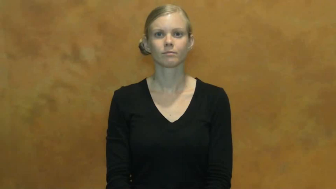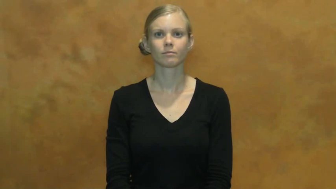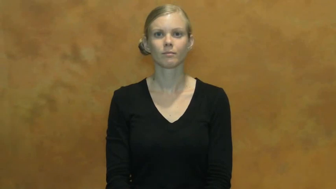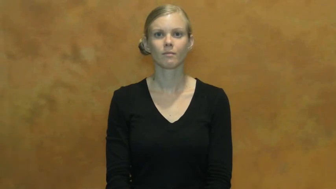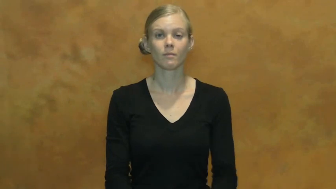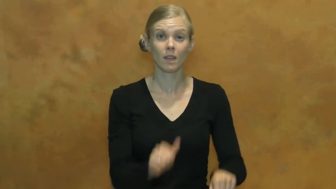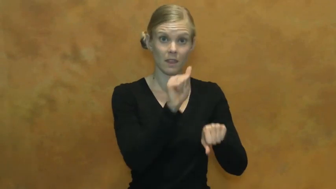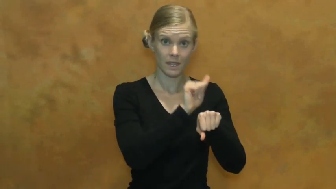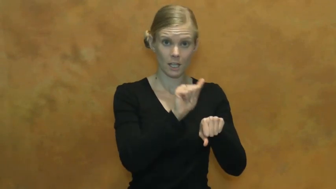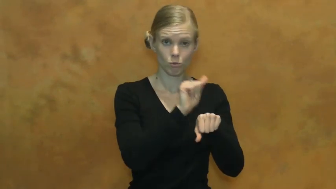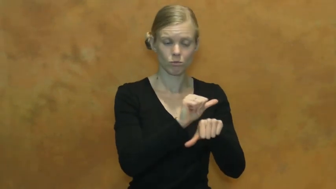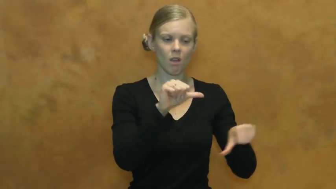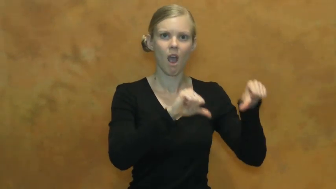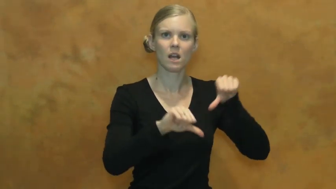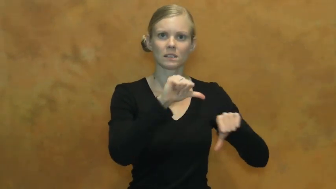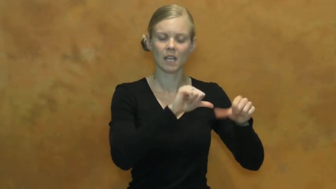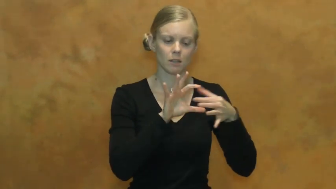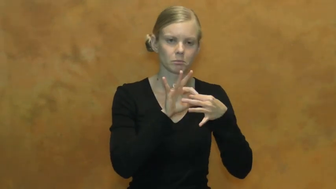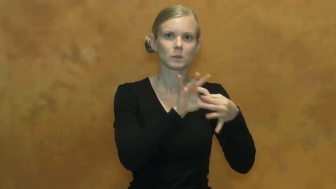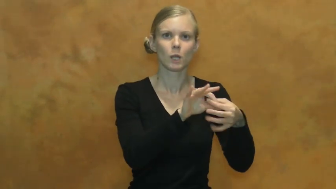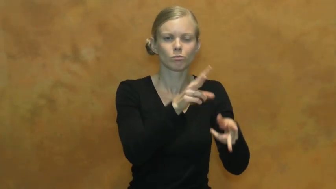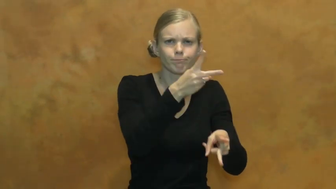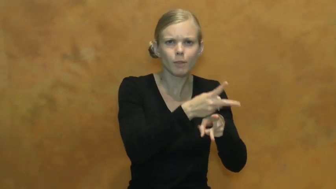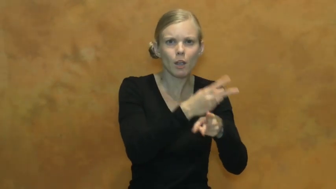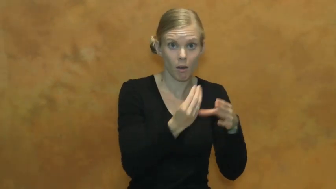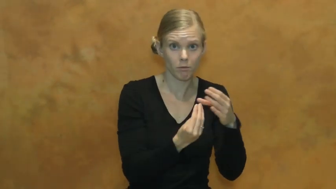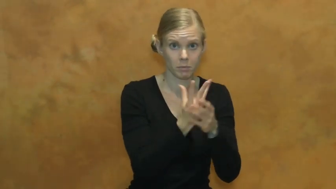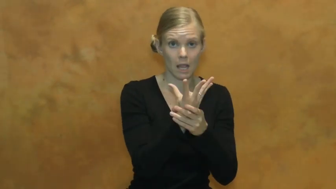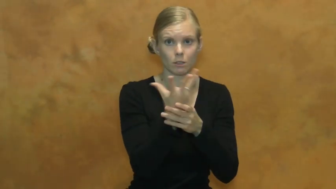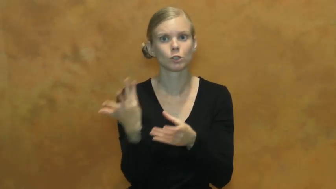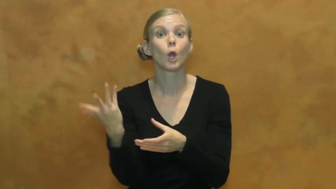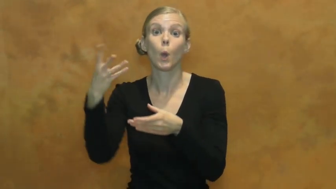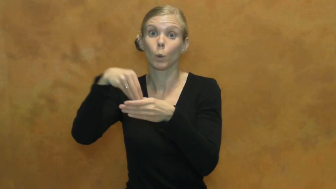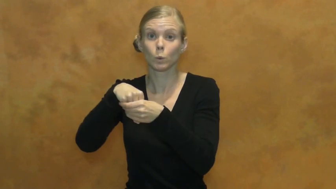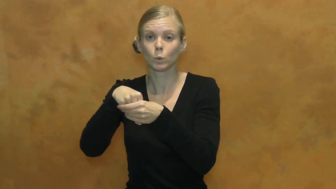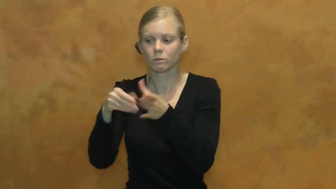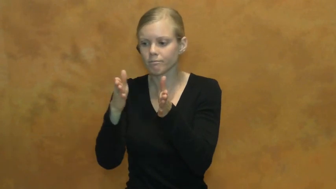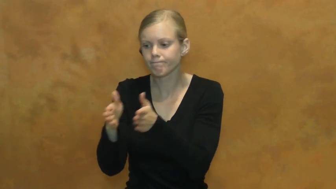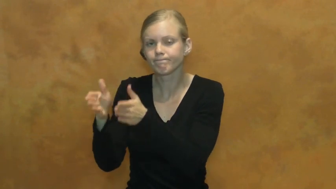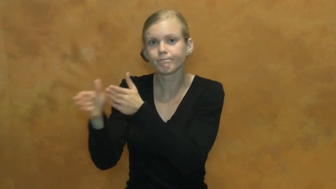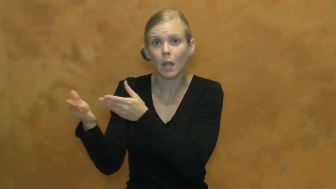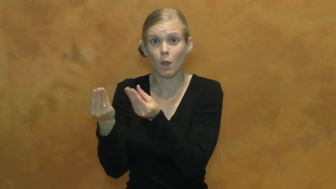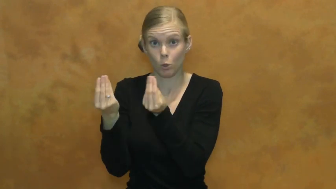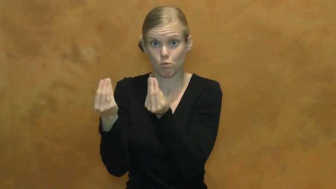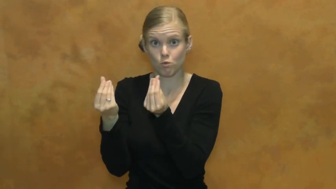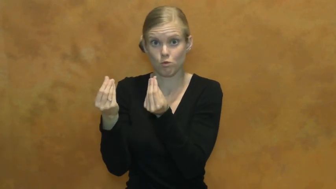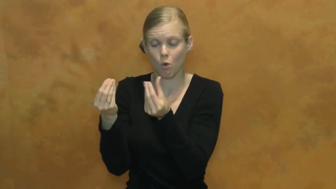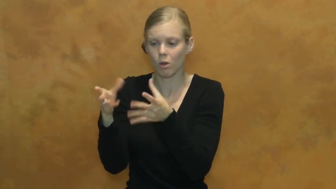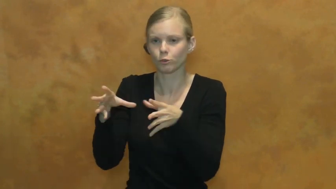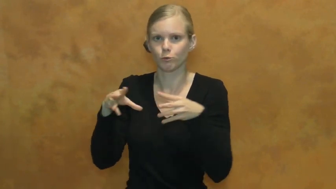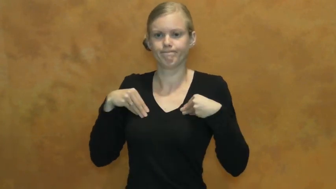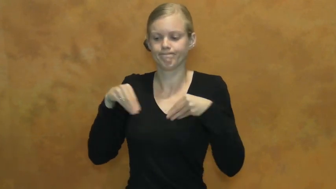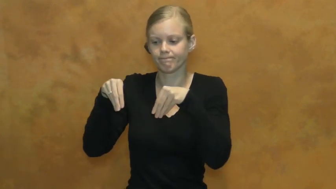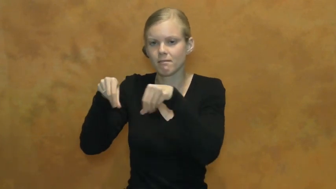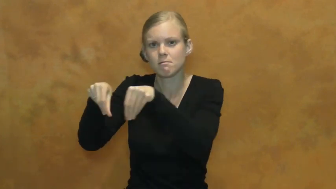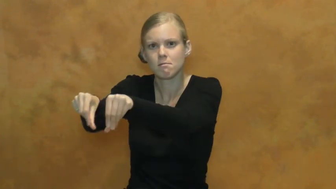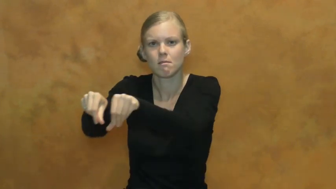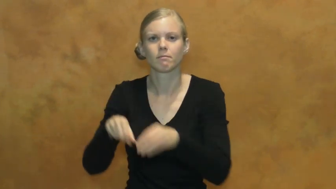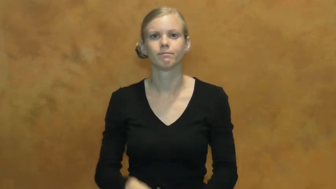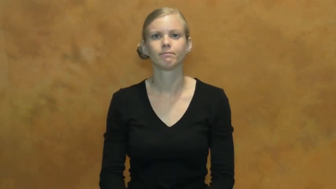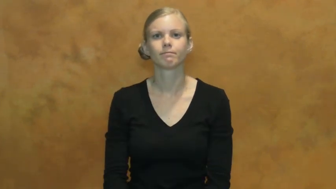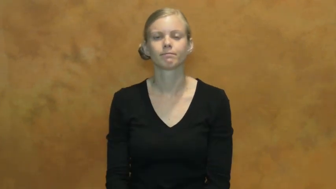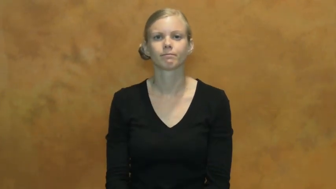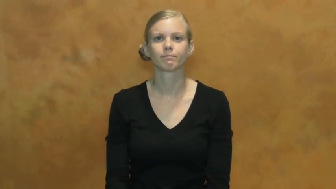horticulture